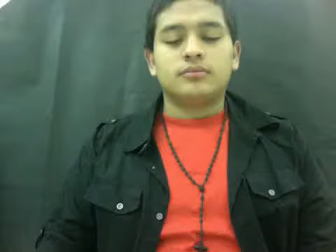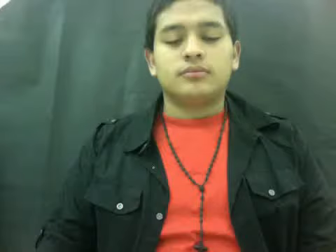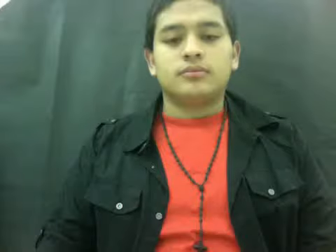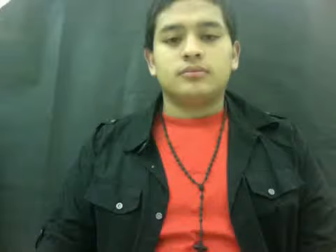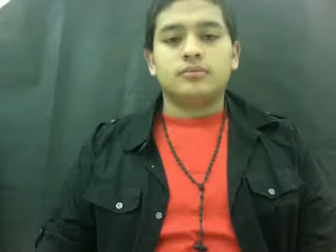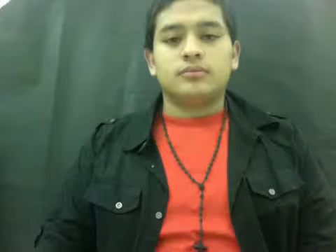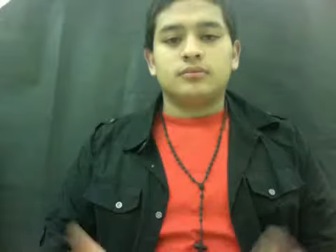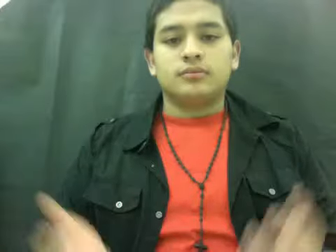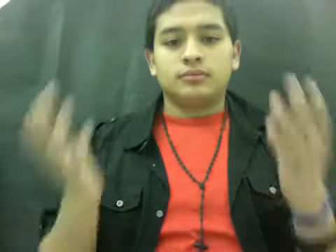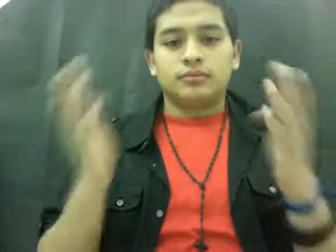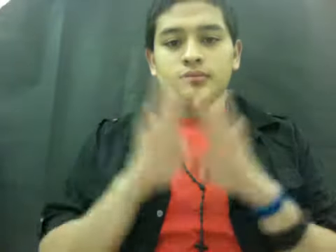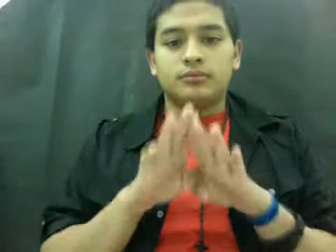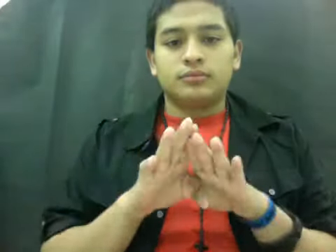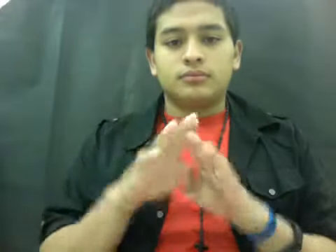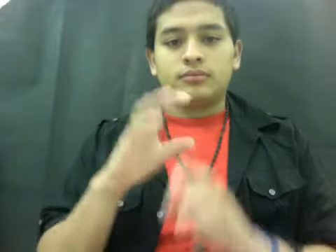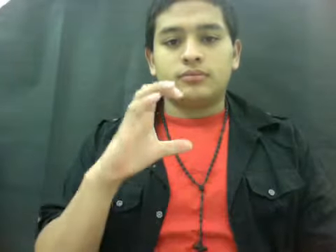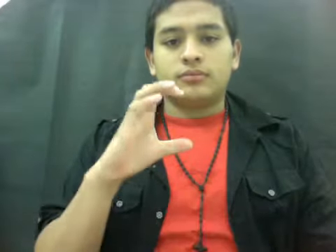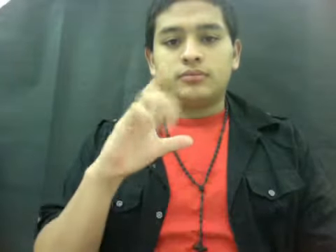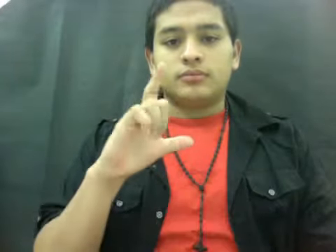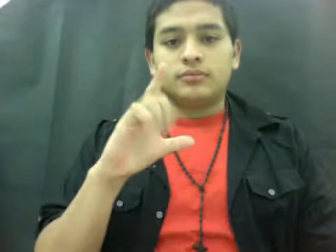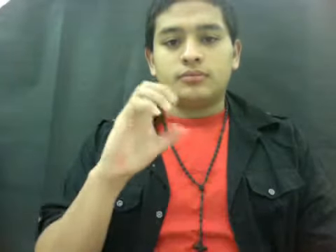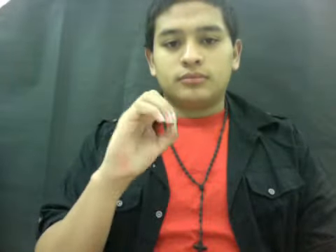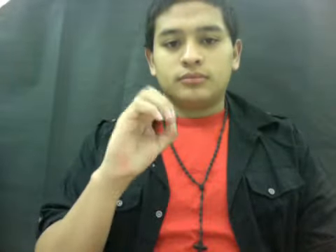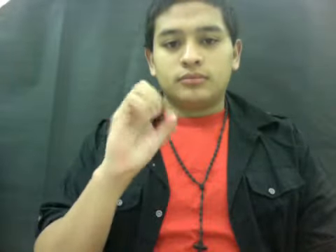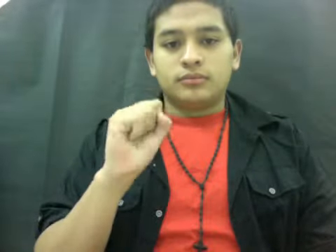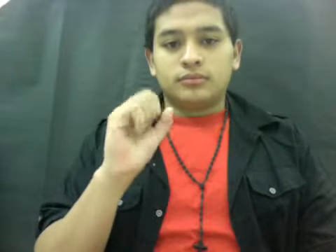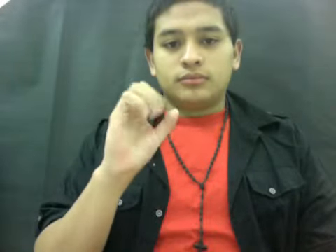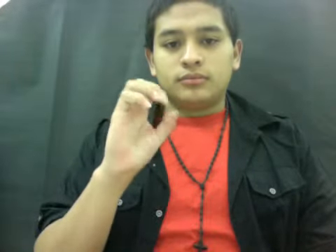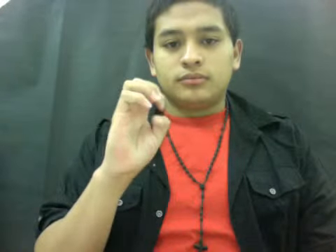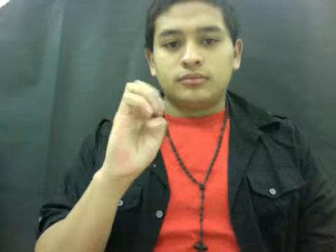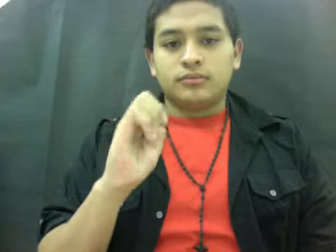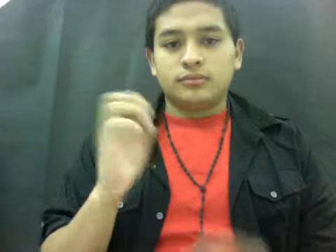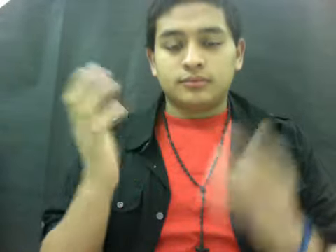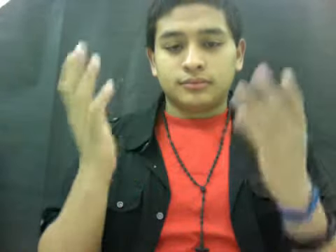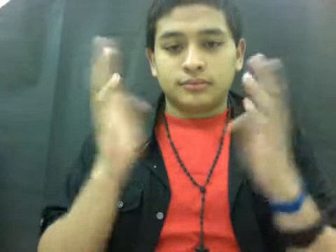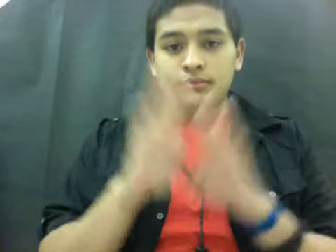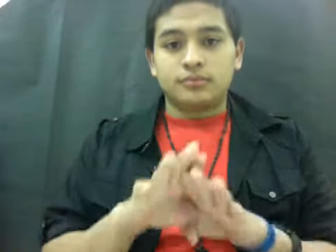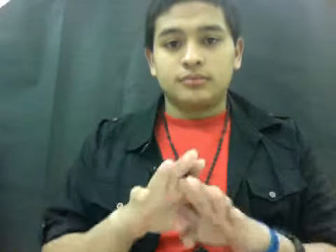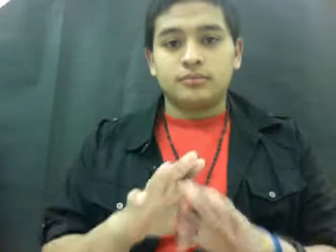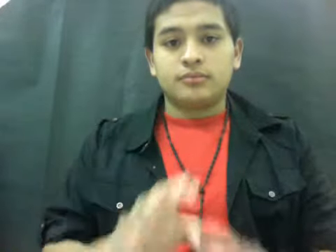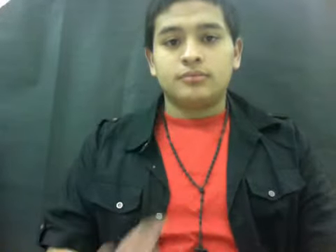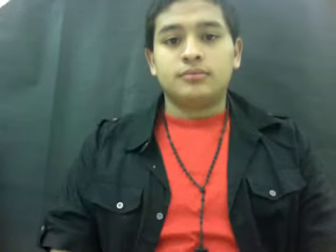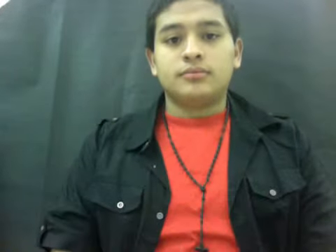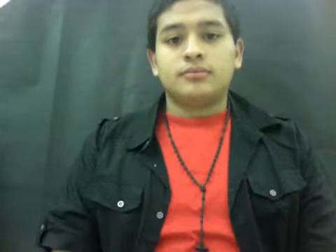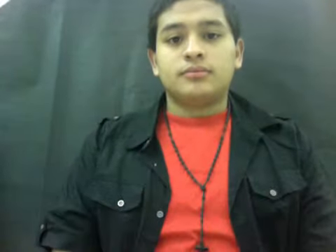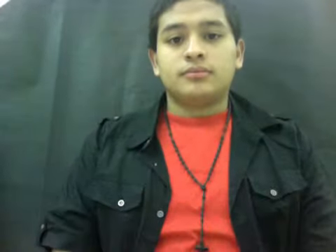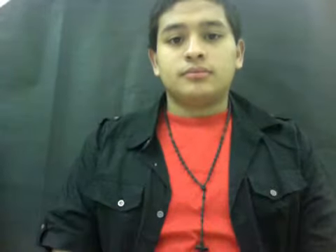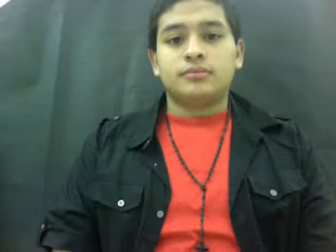Close